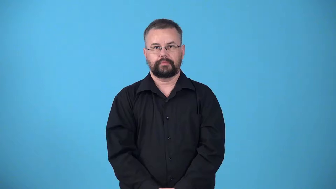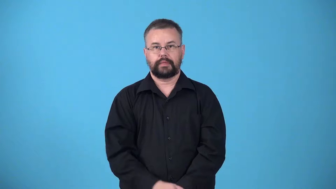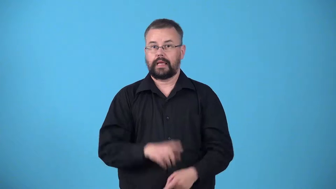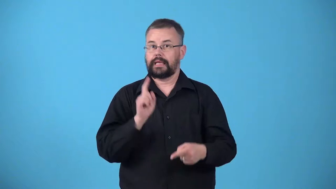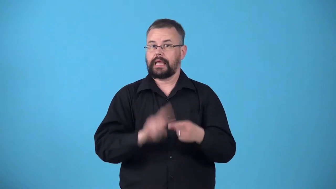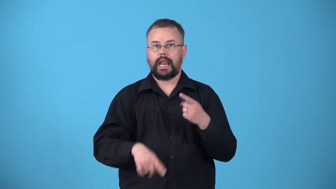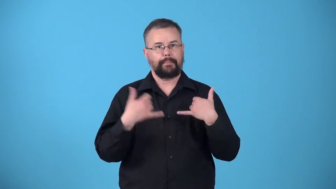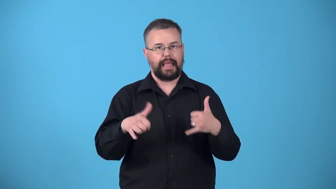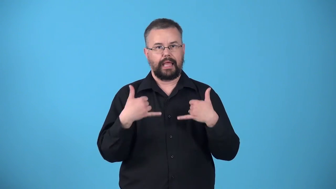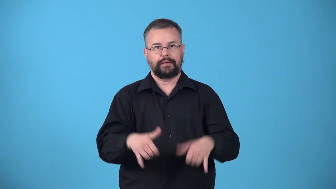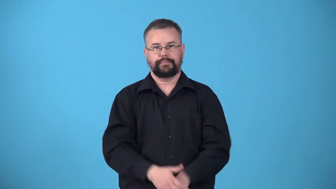unplayable